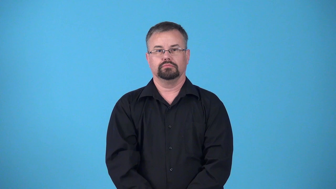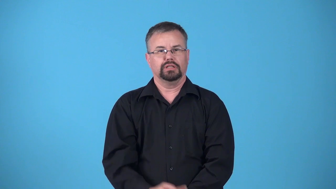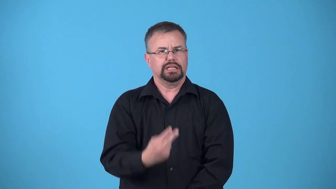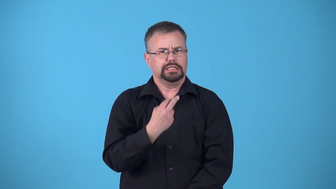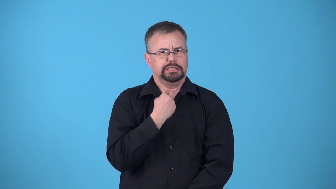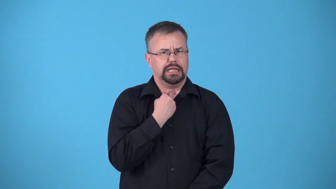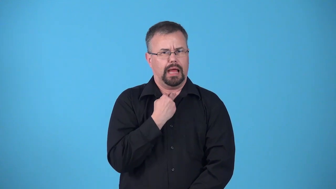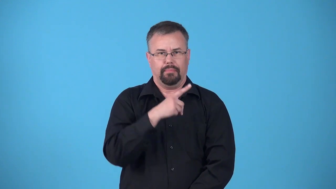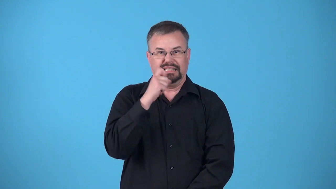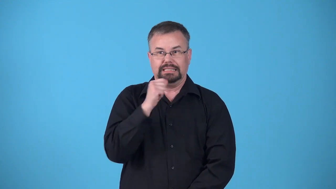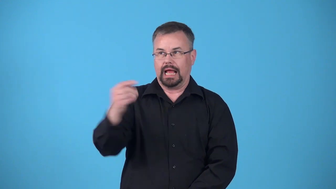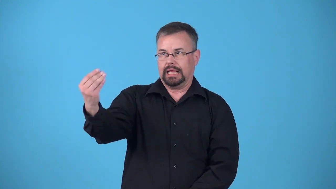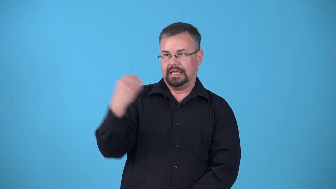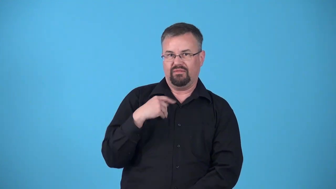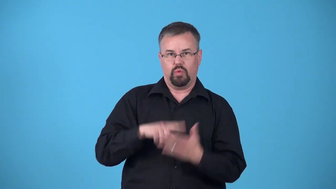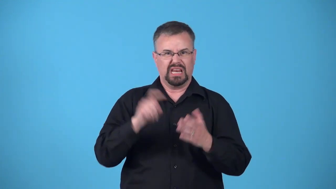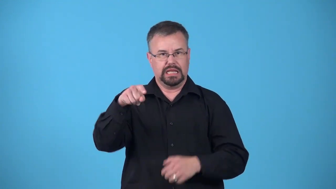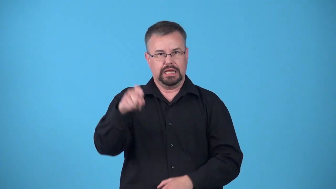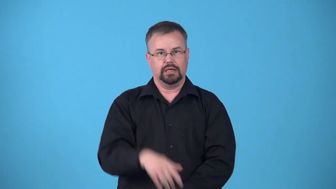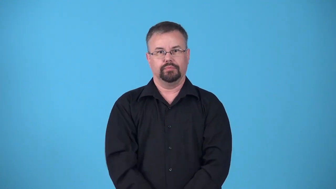high and dry